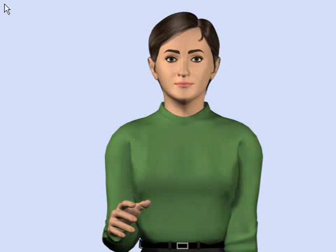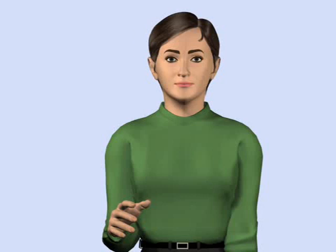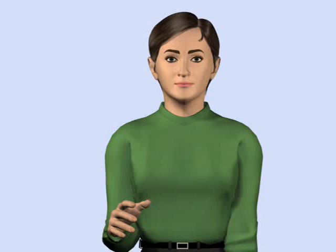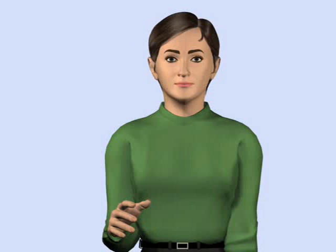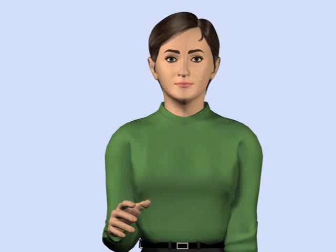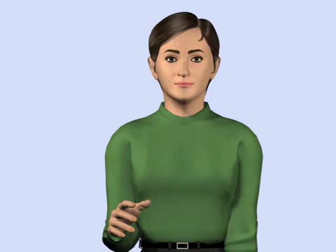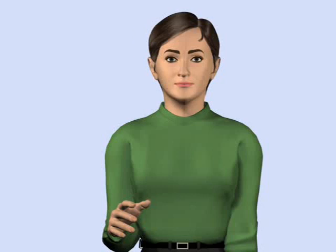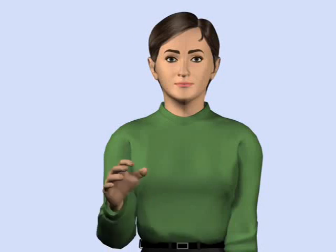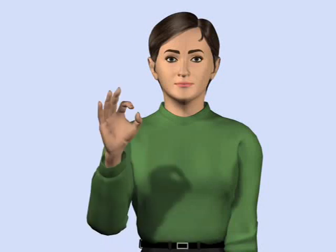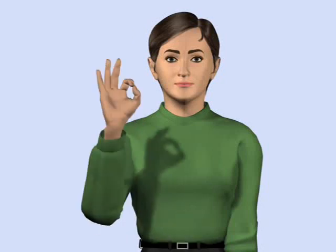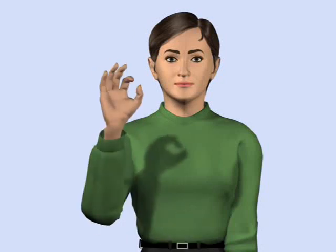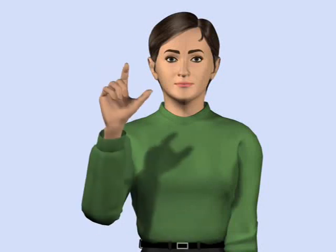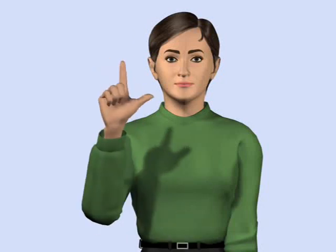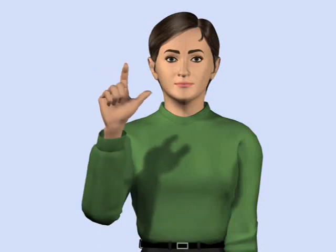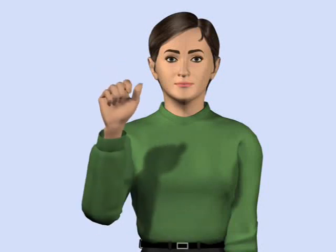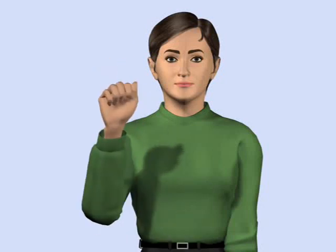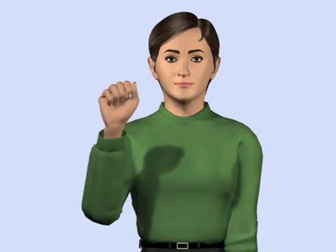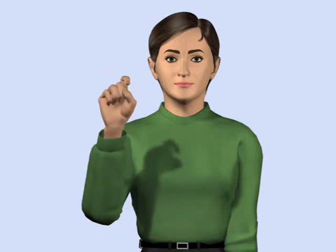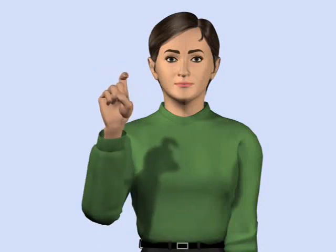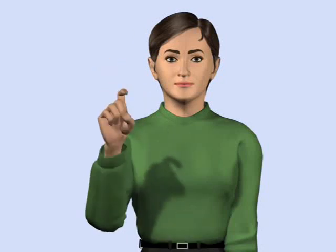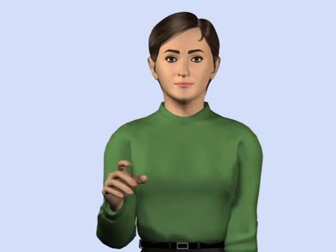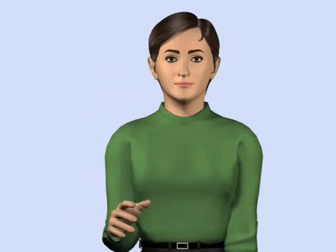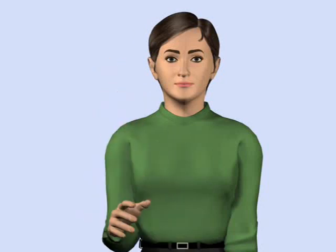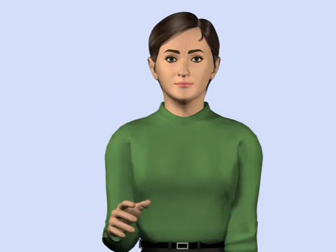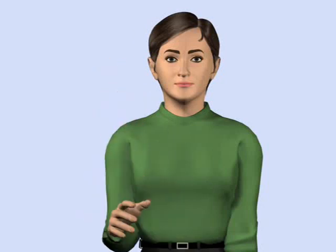flax